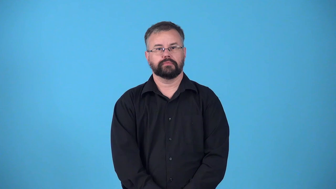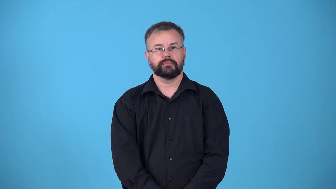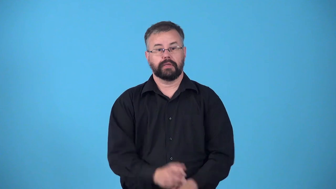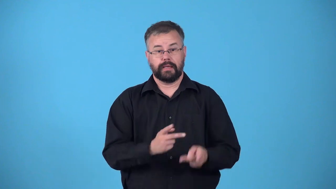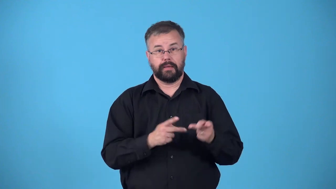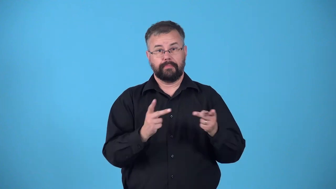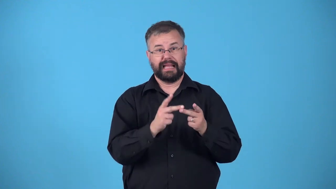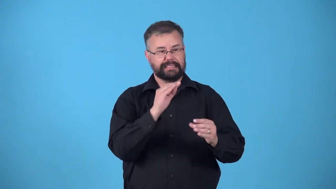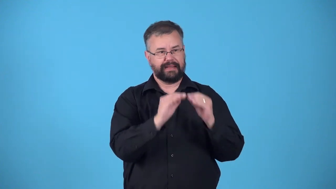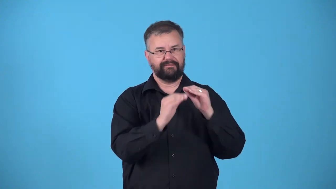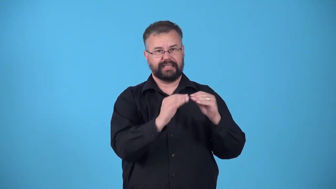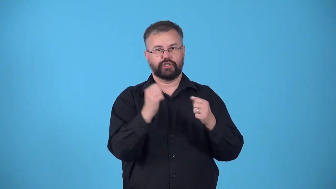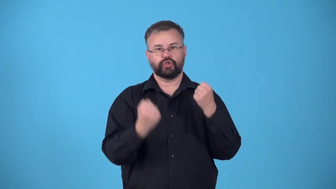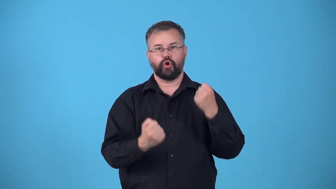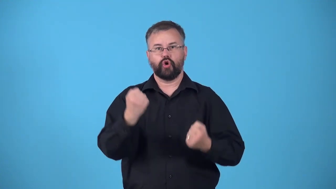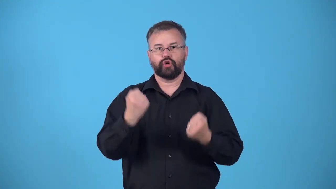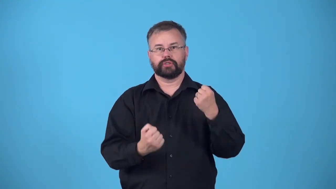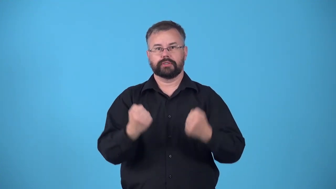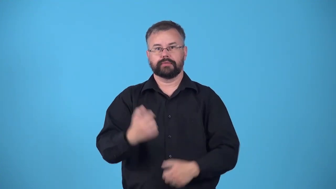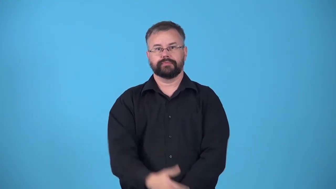garage